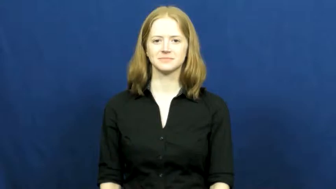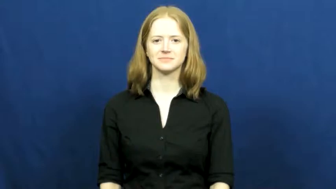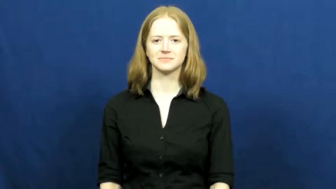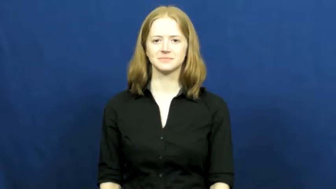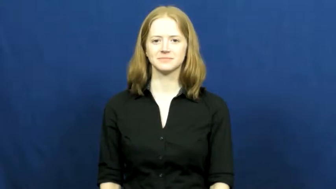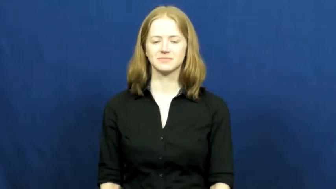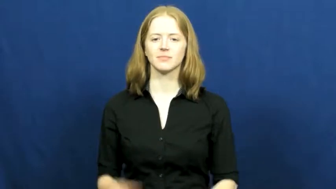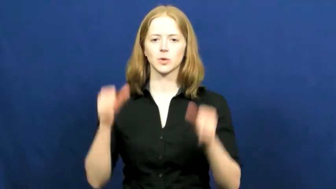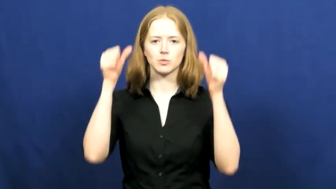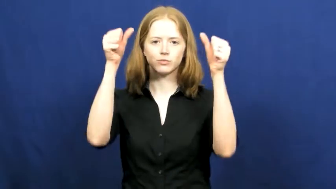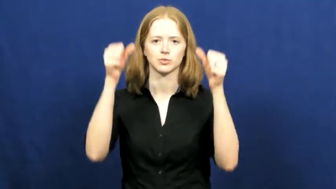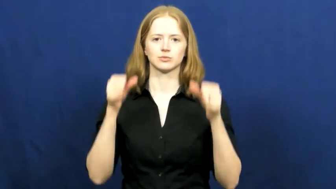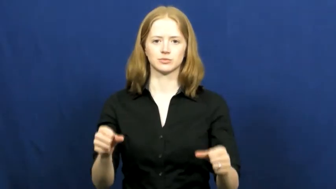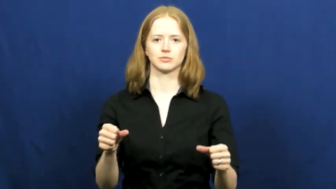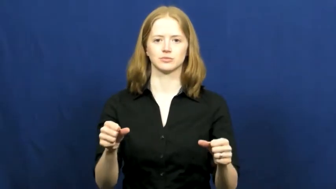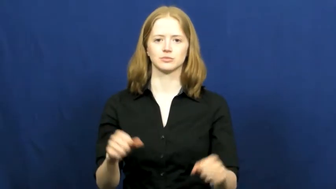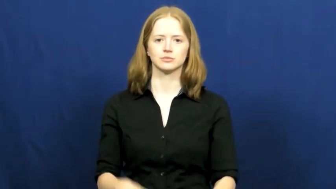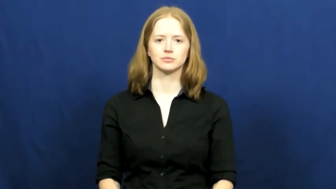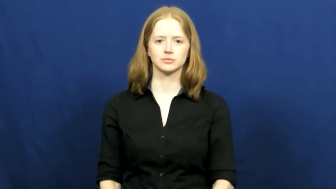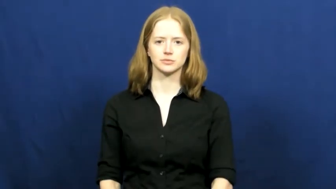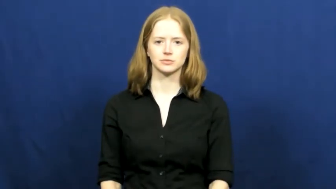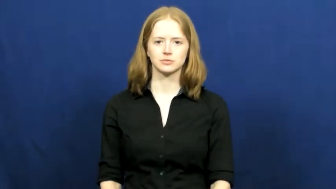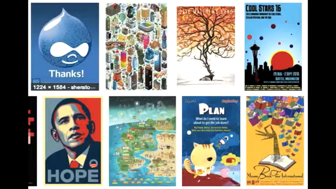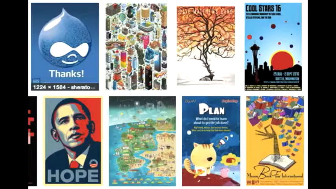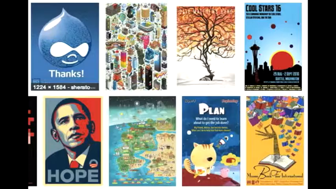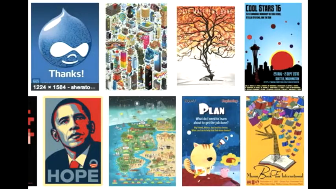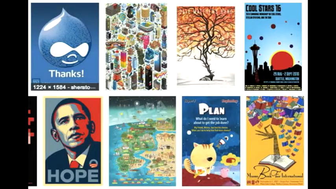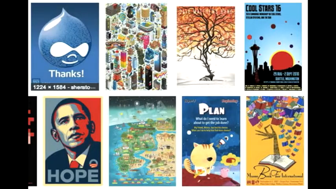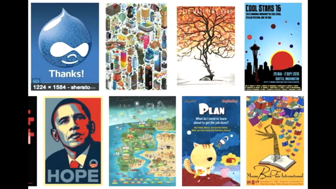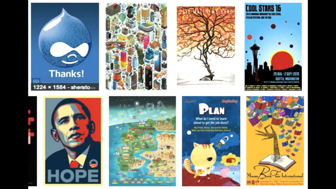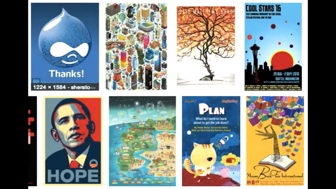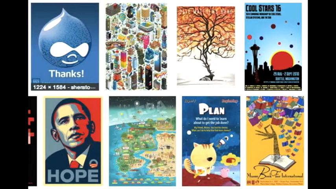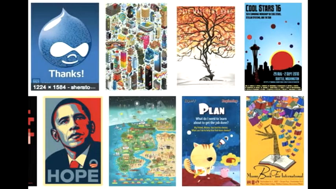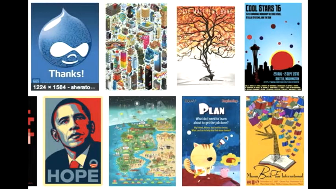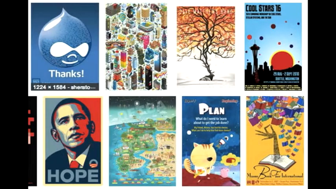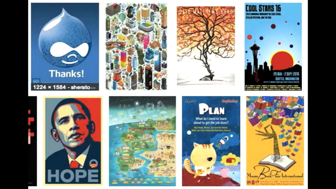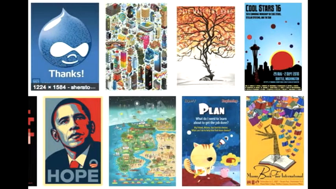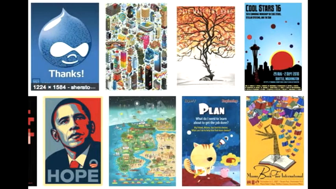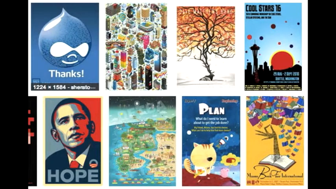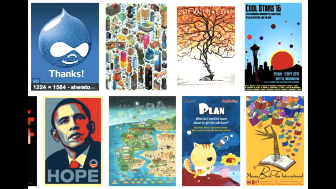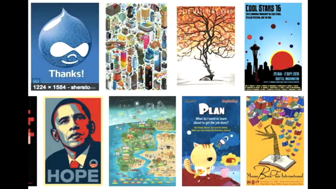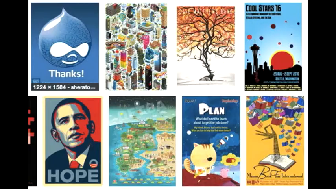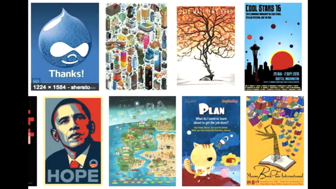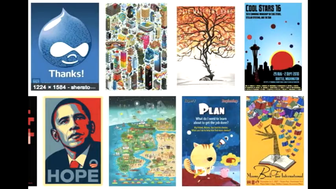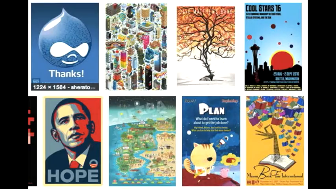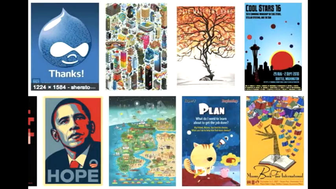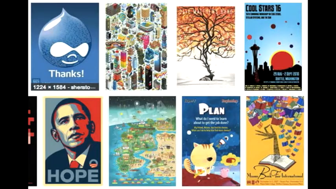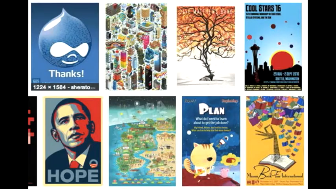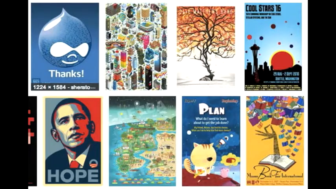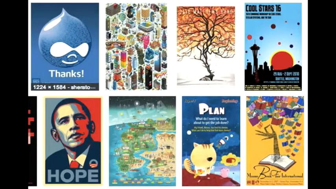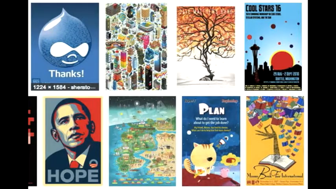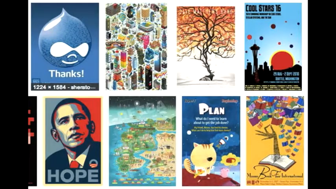poster,sign,bill